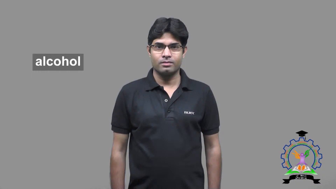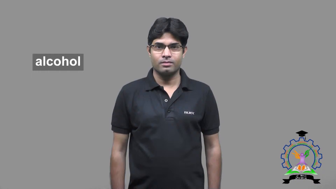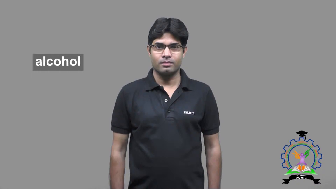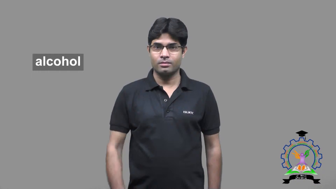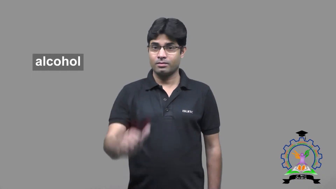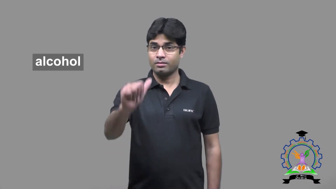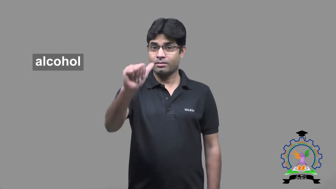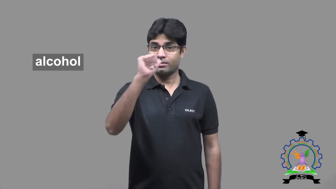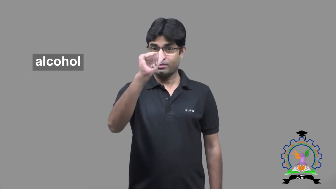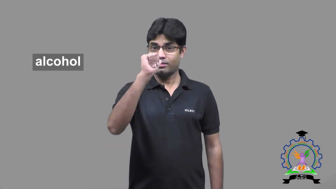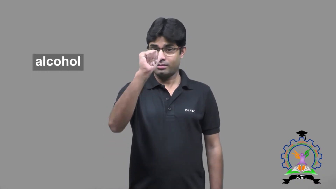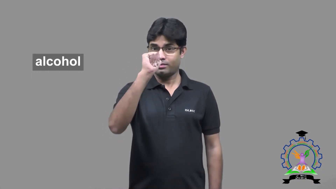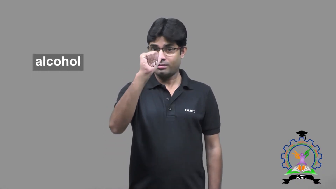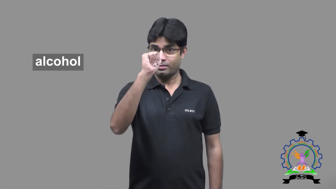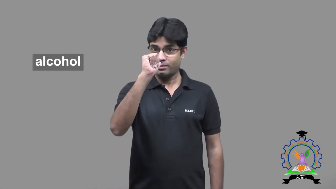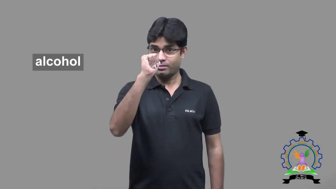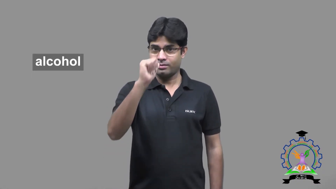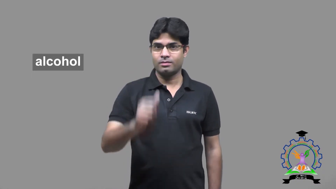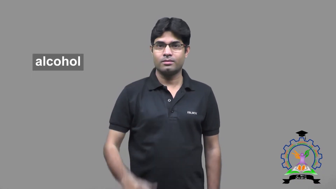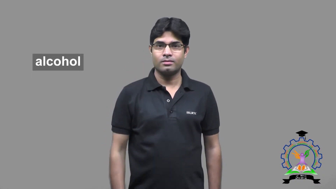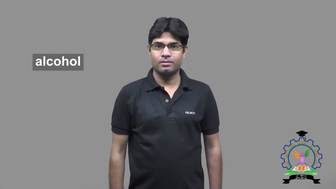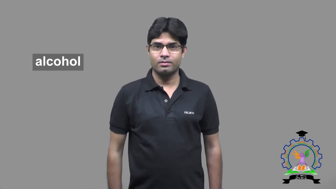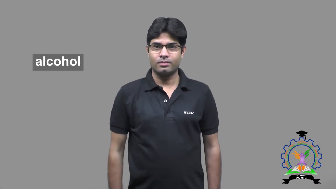alcohol sign 3